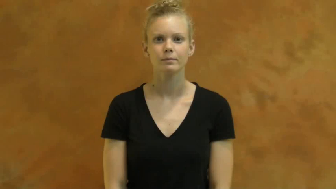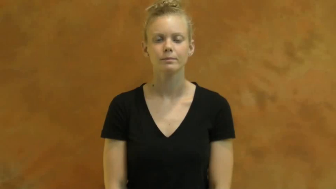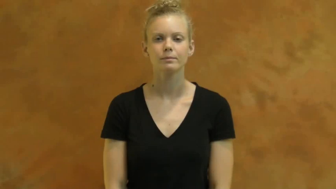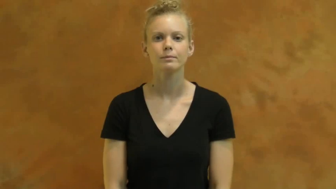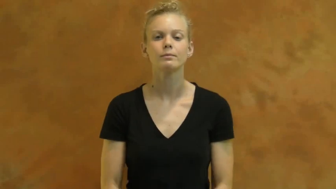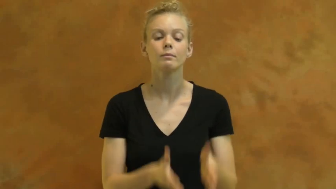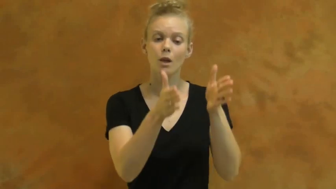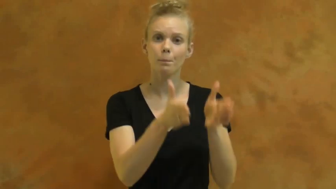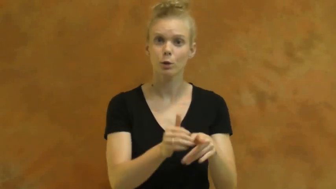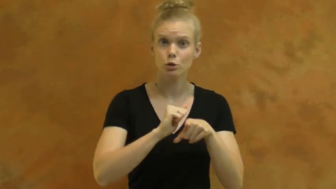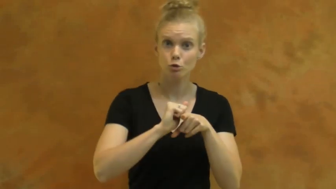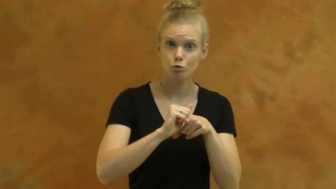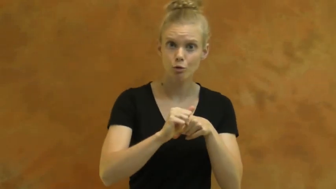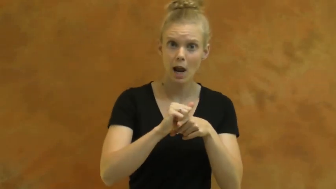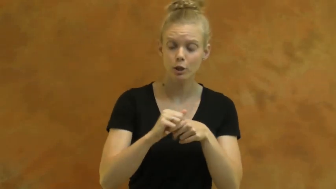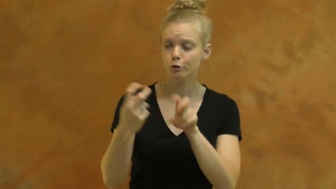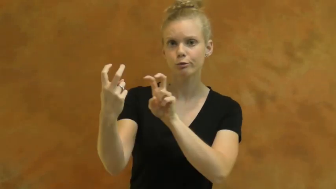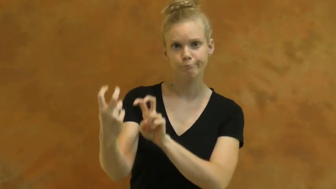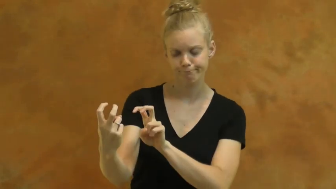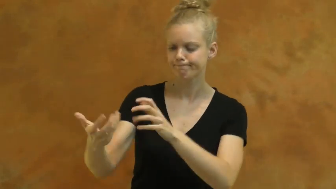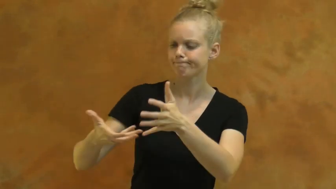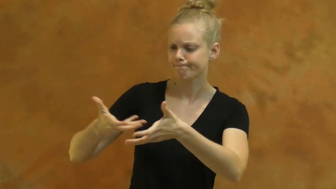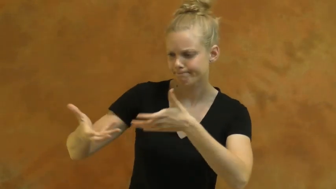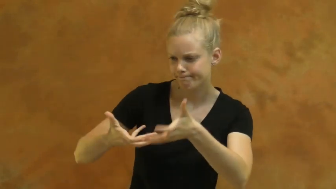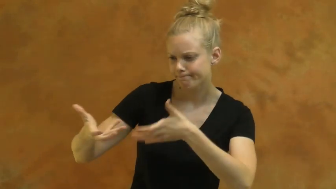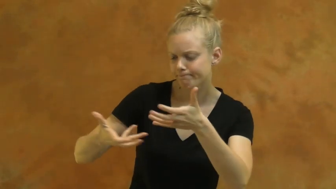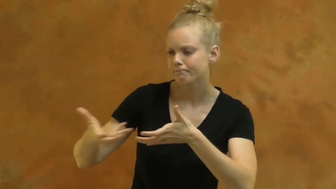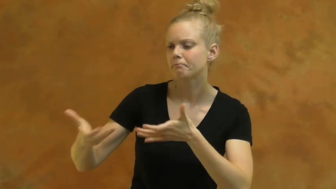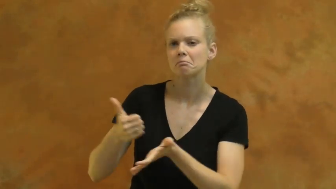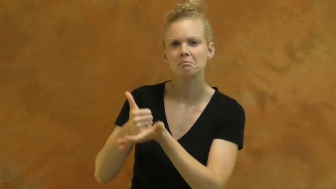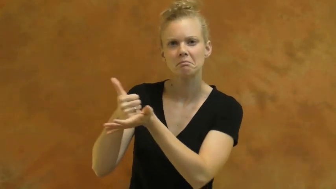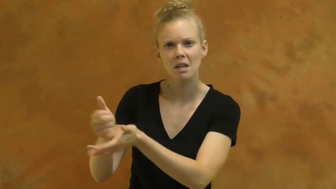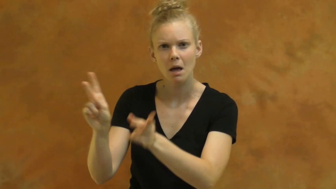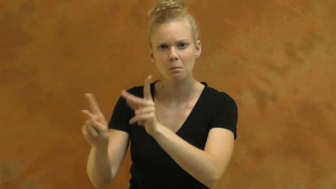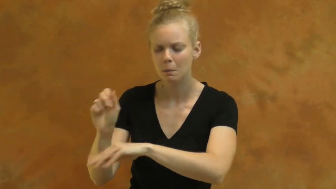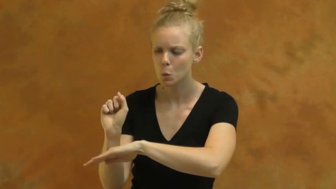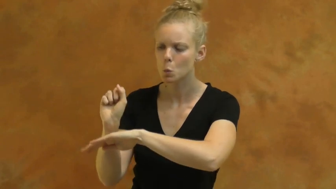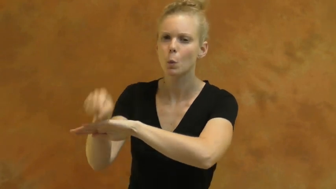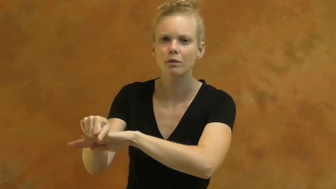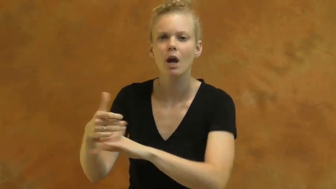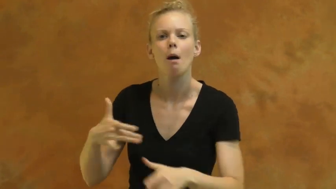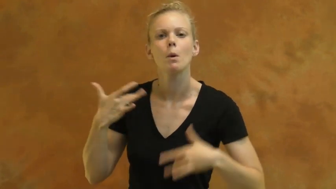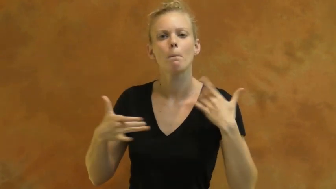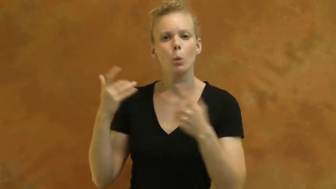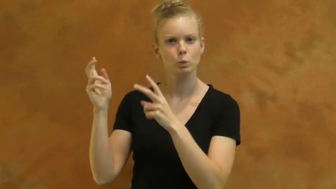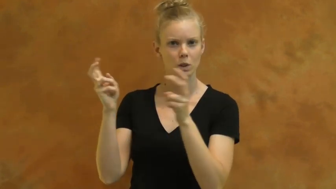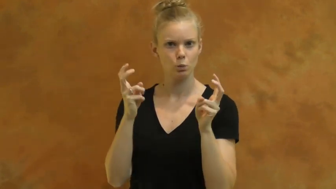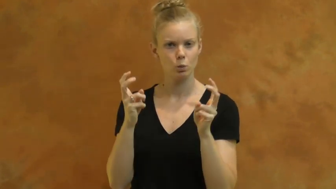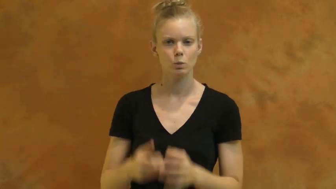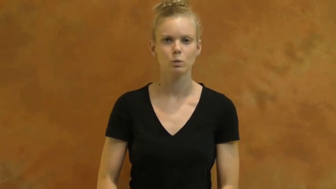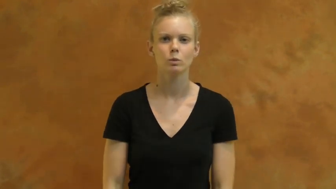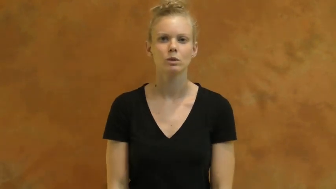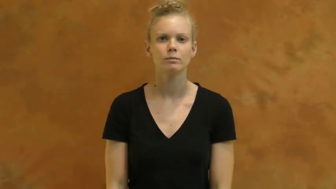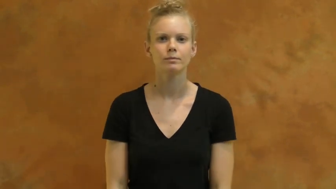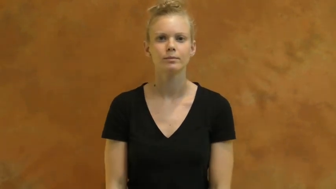psychotherapist